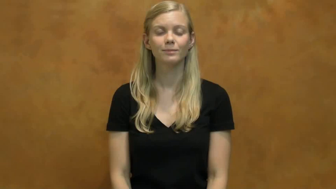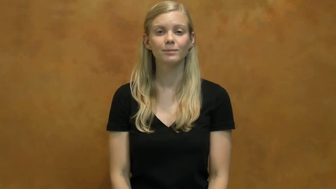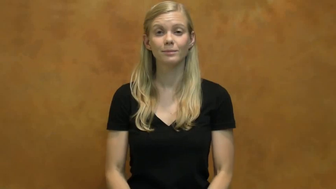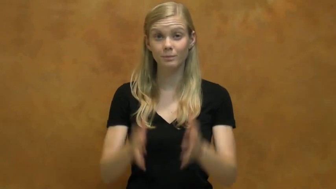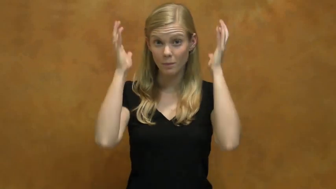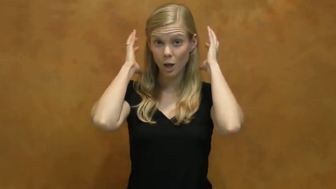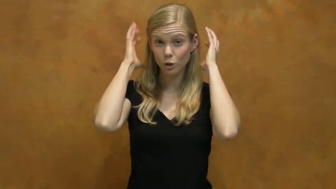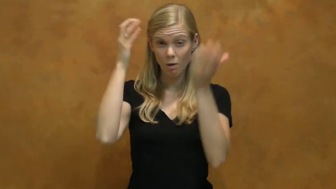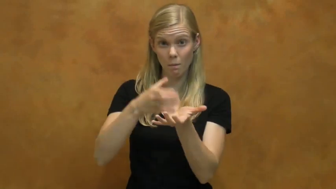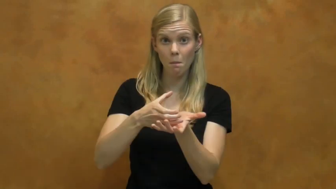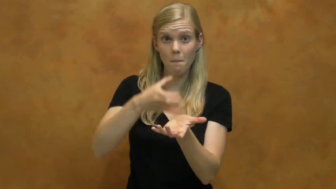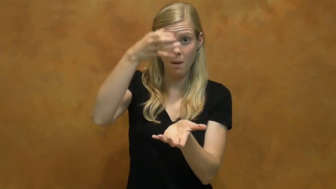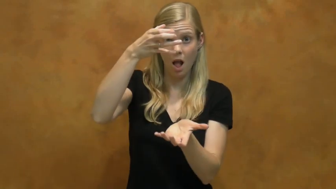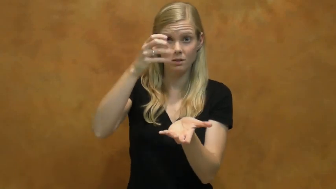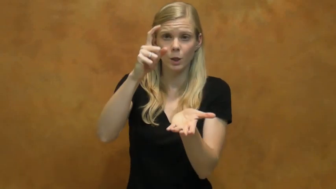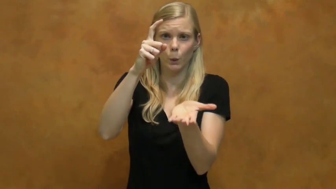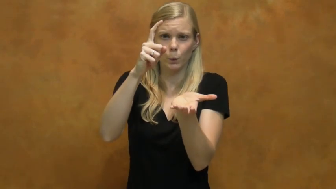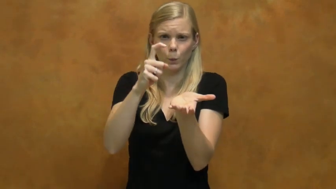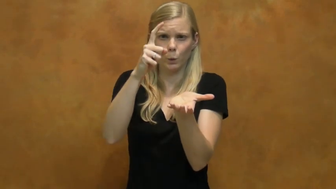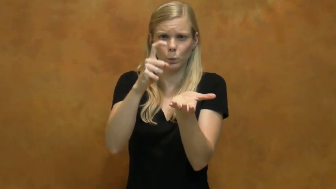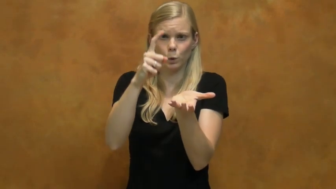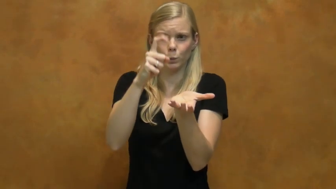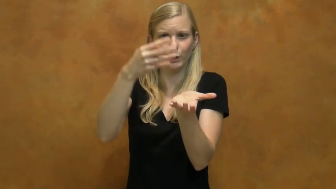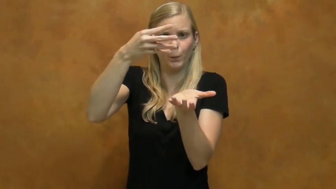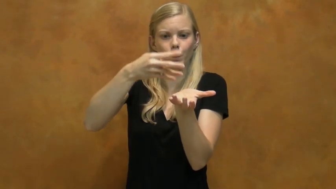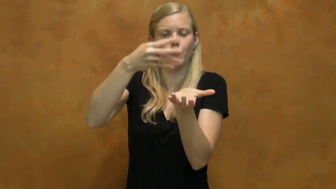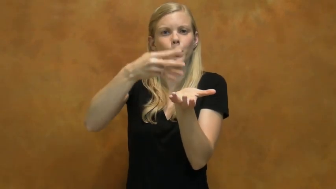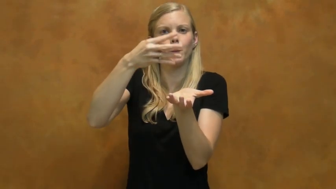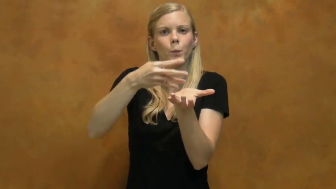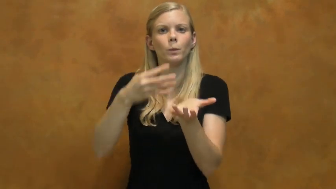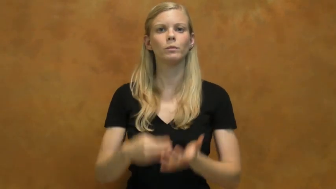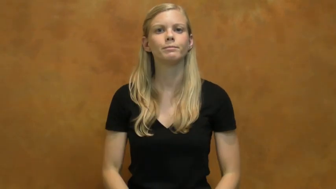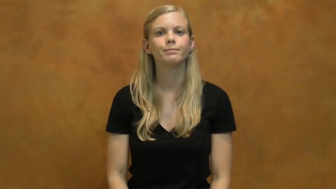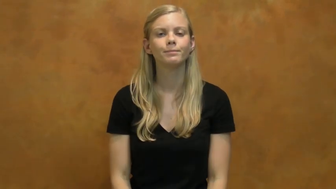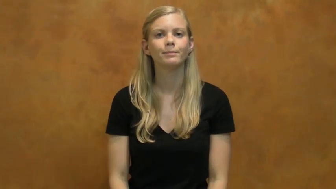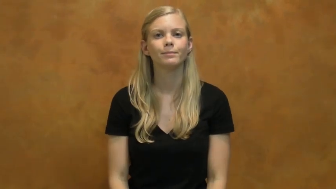pump for shampoo